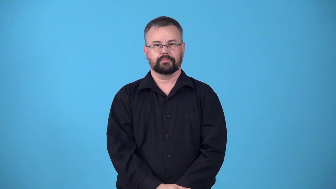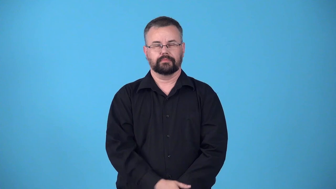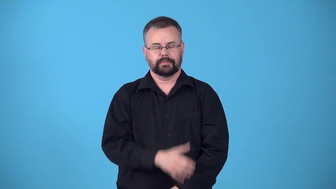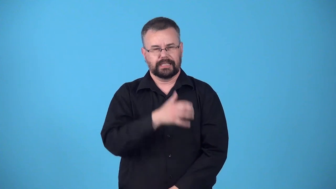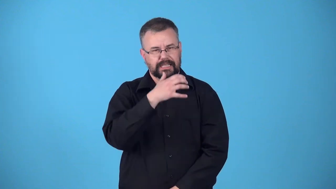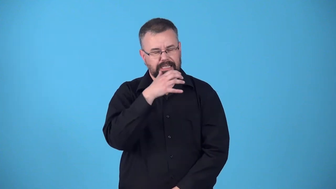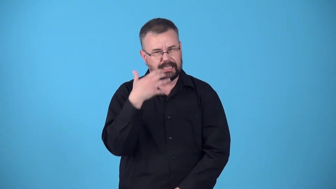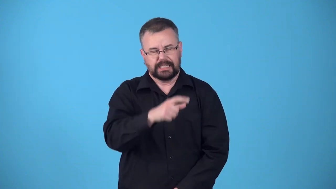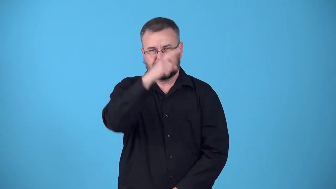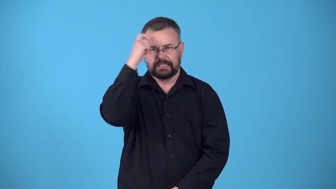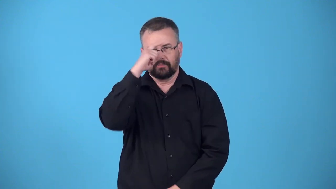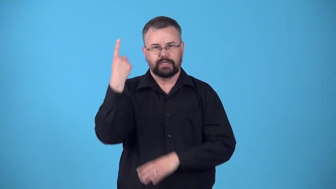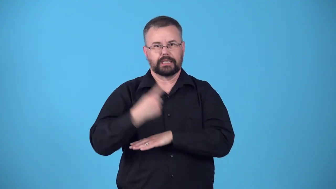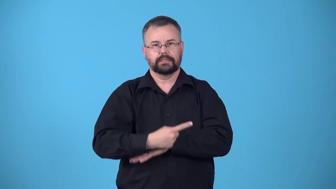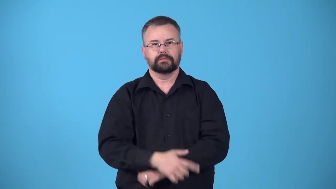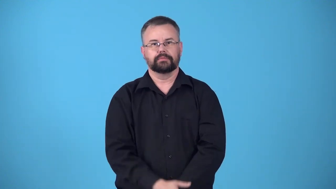dog days